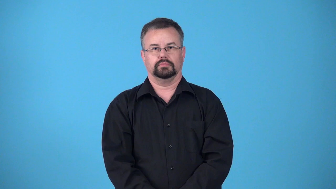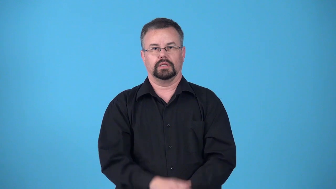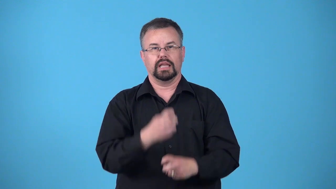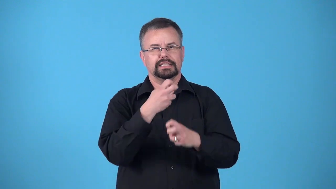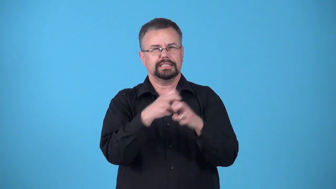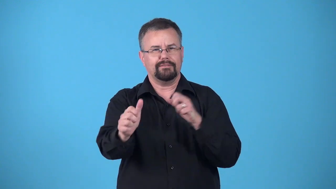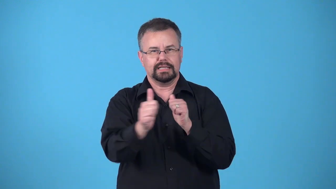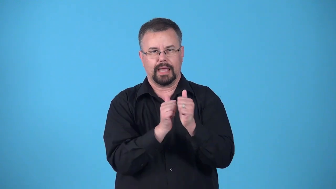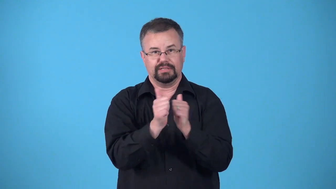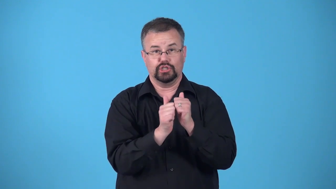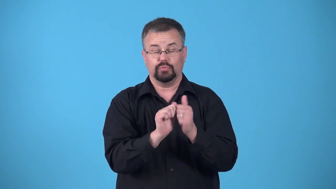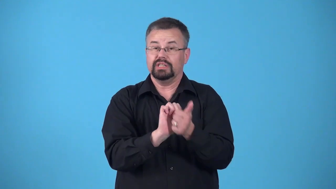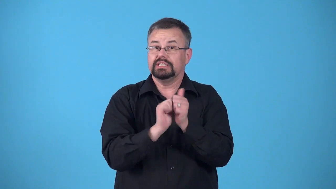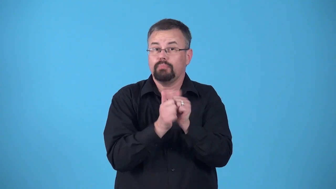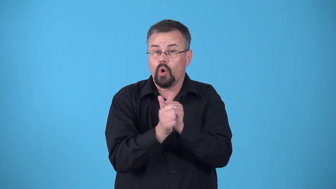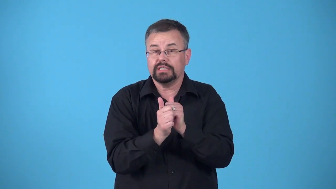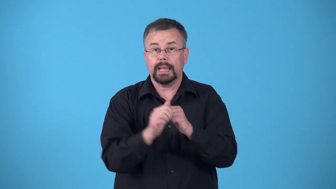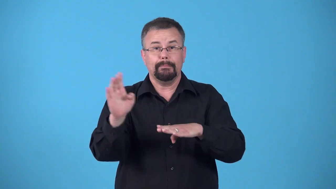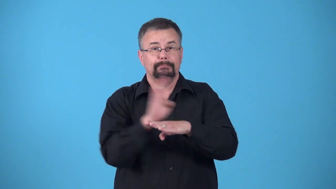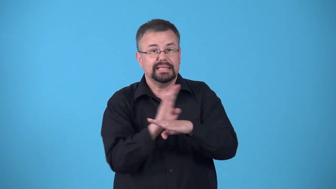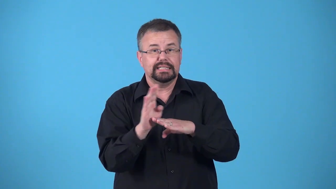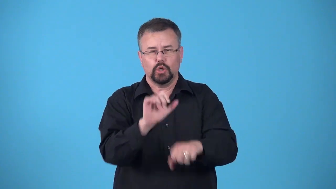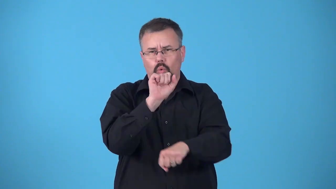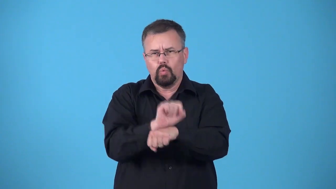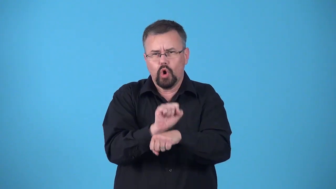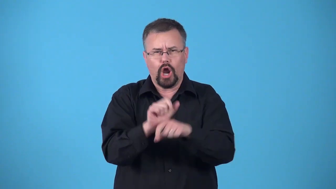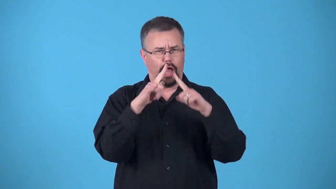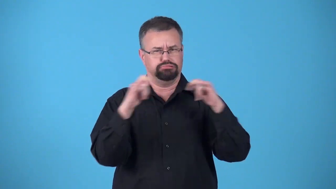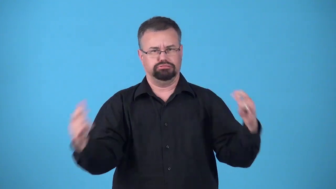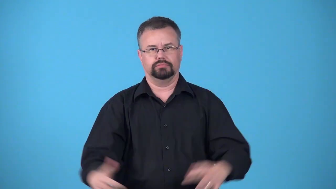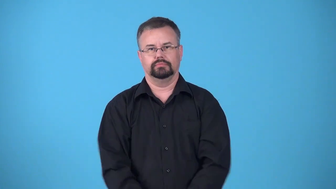rough and tumble